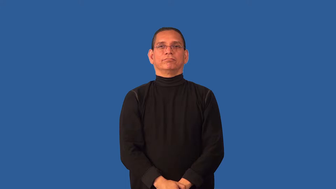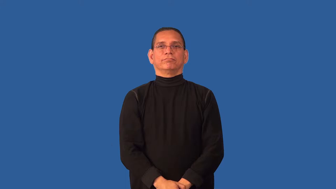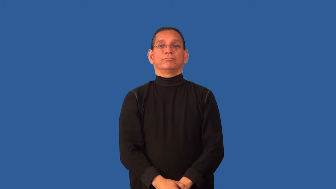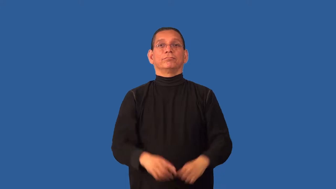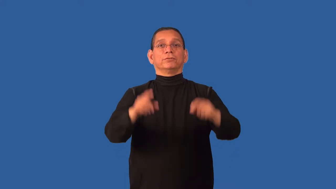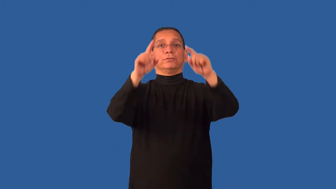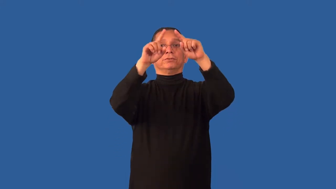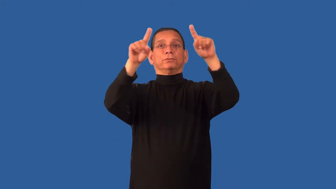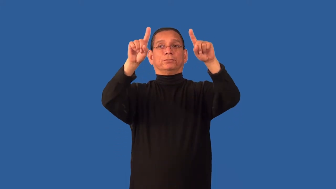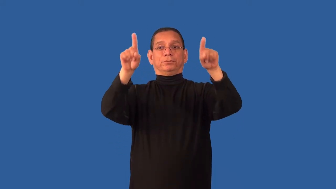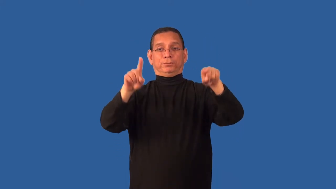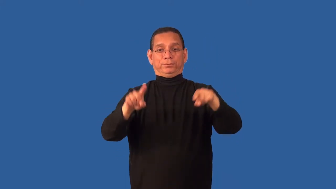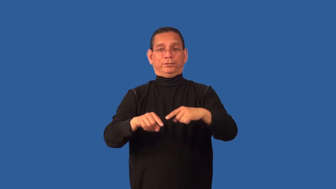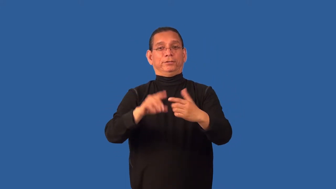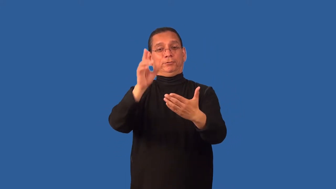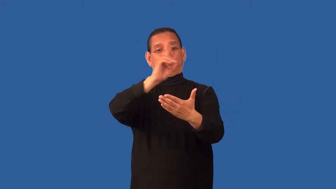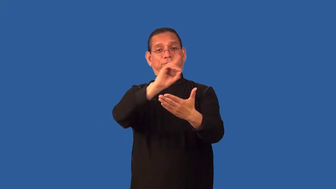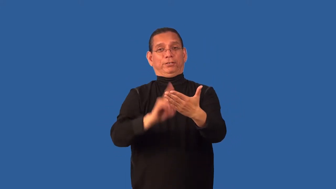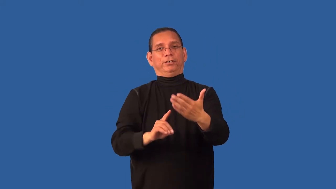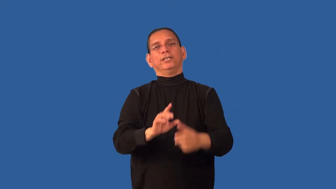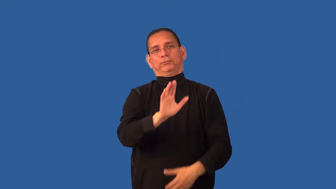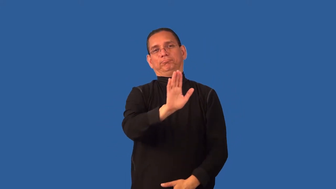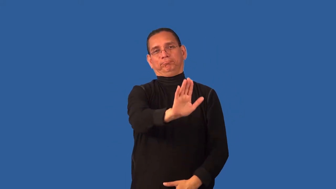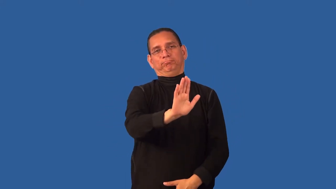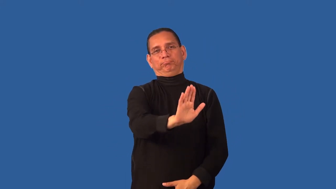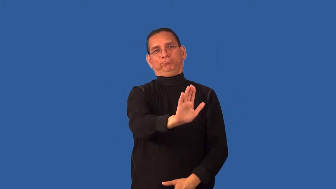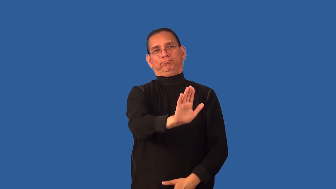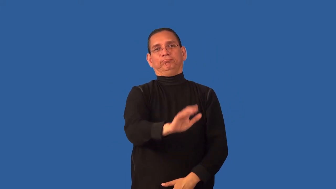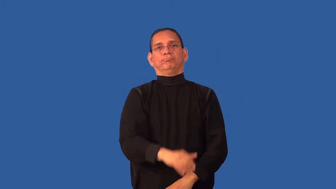crest-insignia